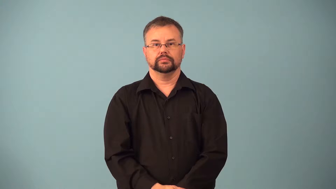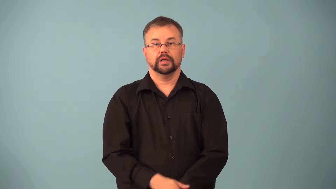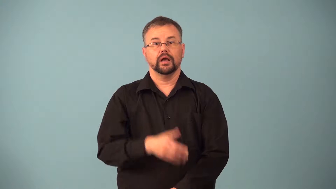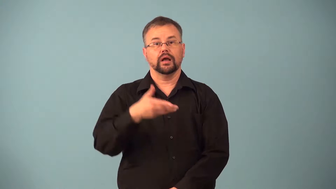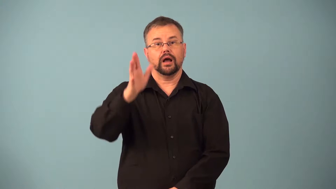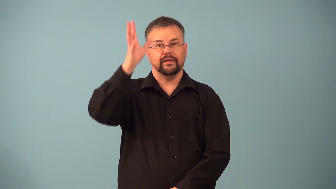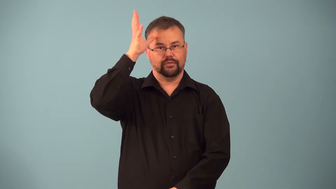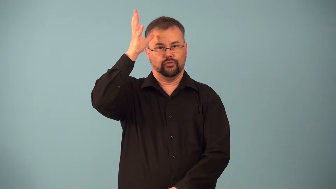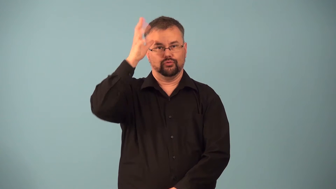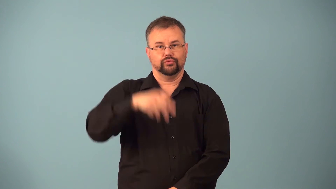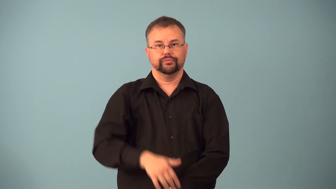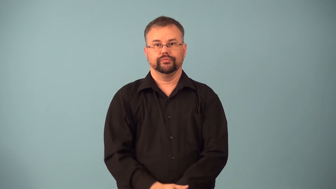godfather-to child